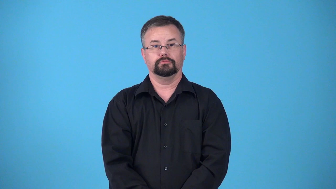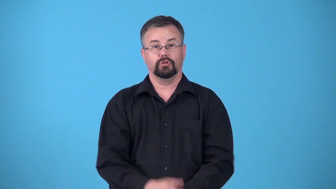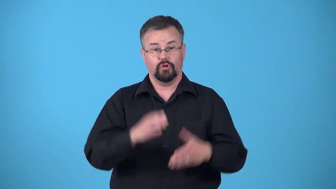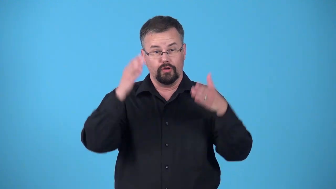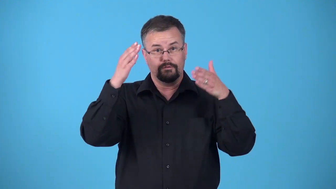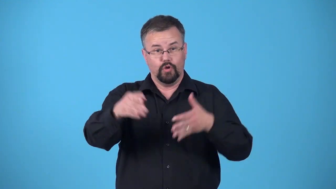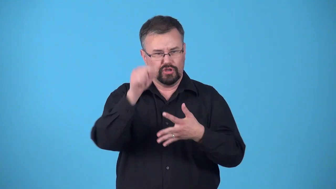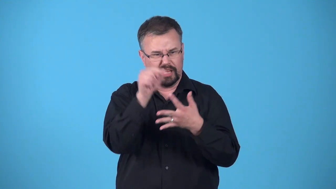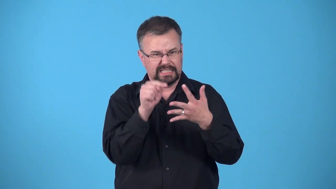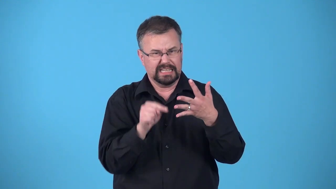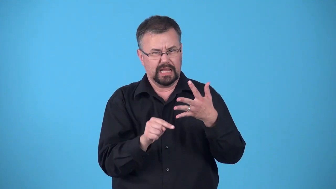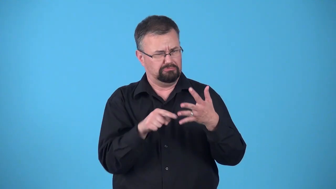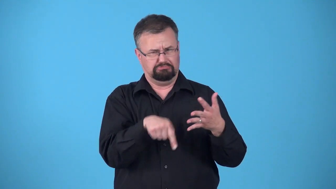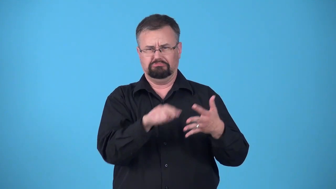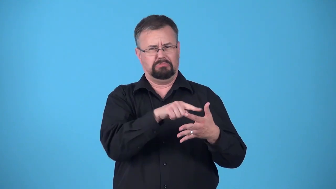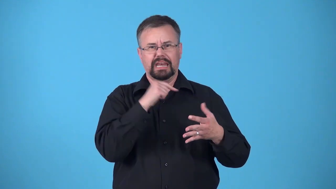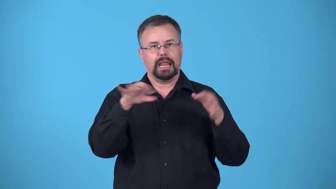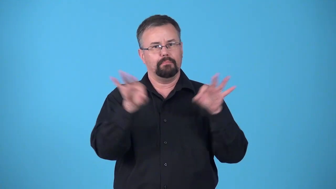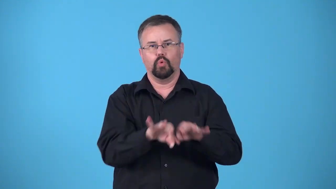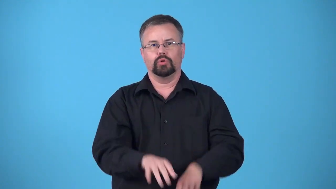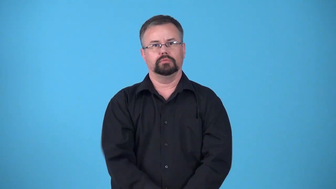split hairs